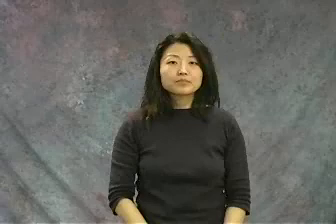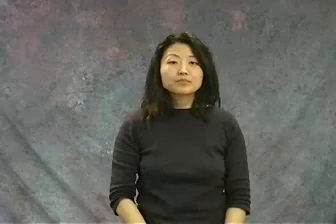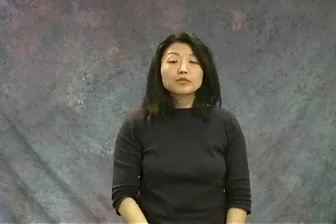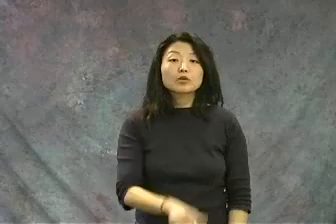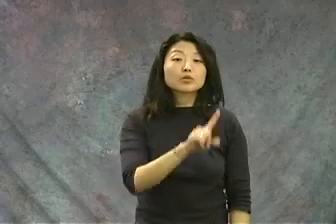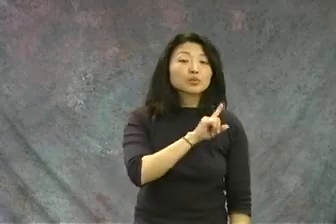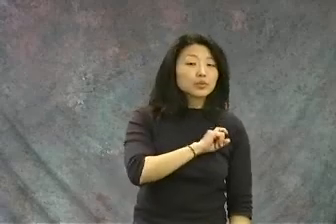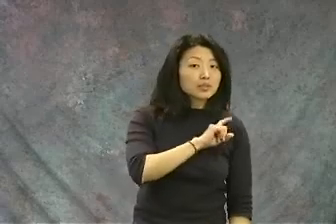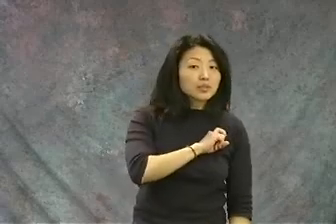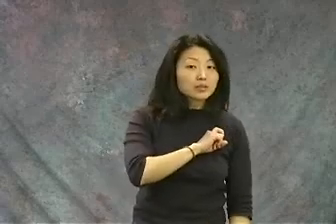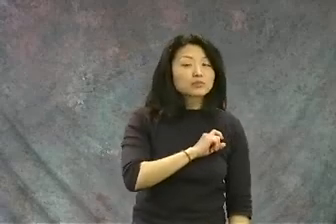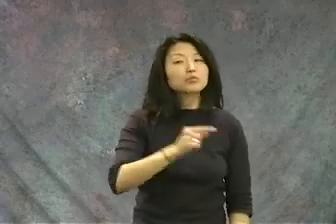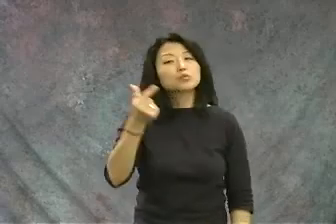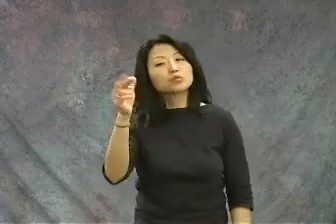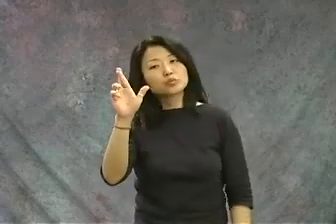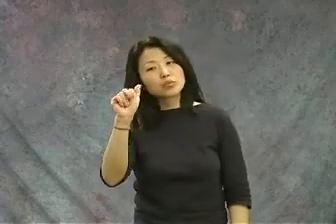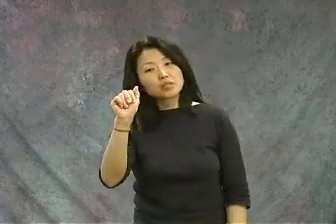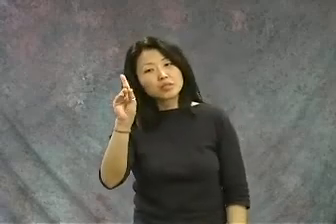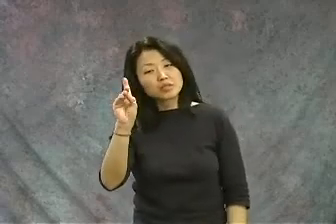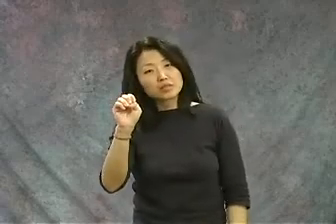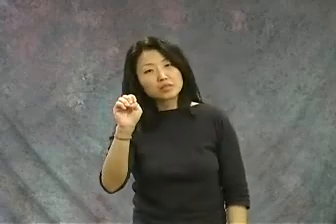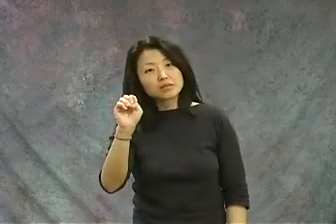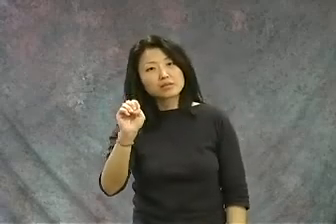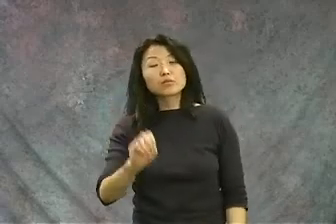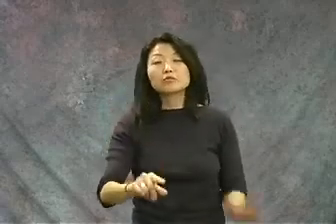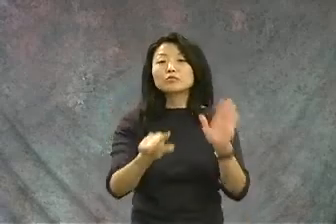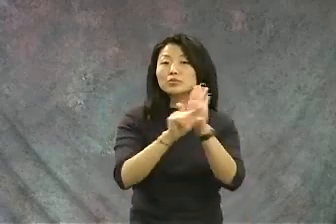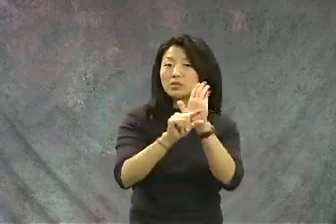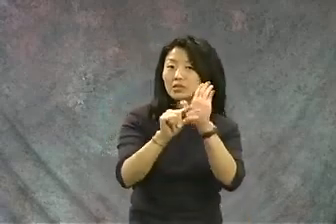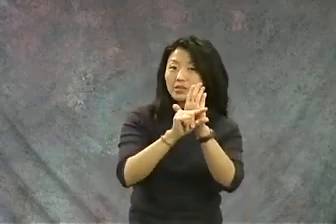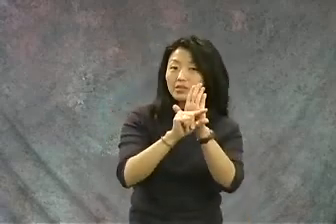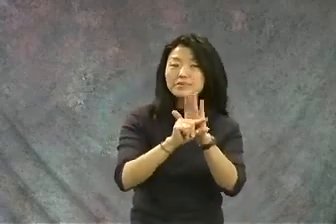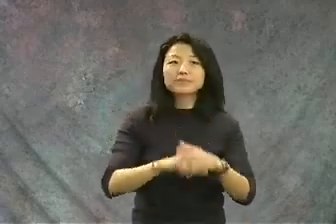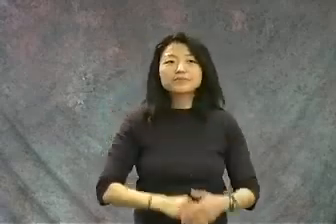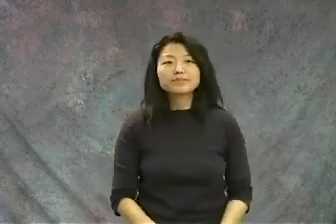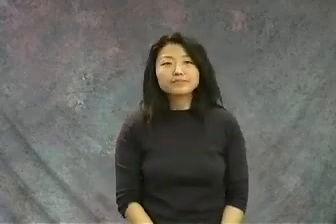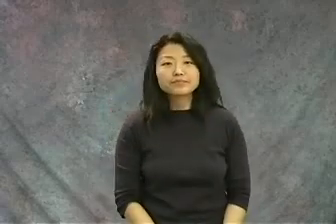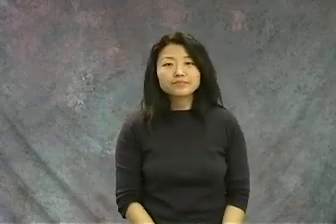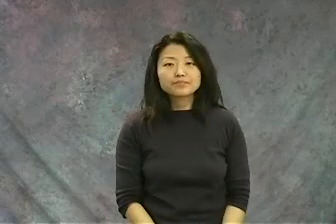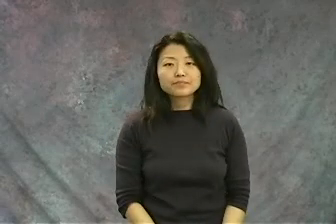grade